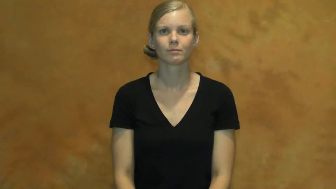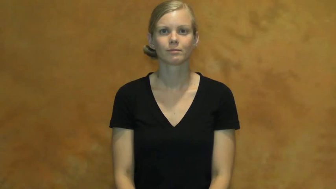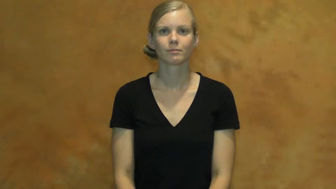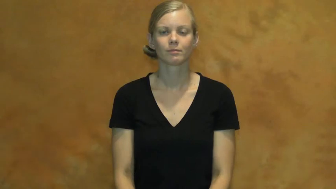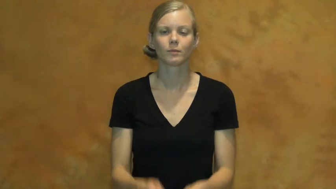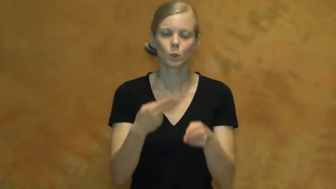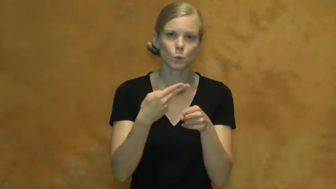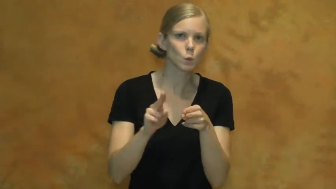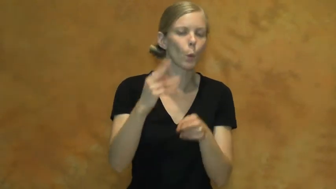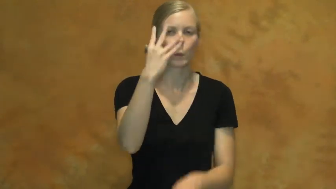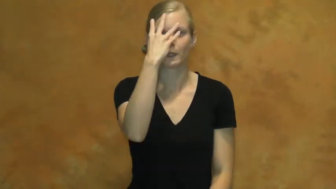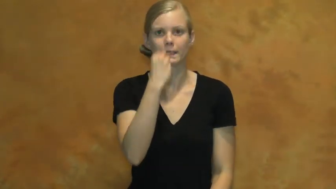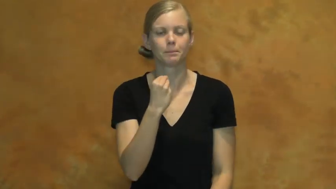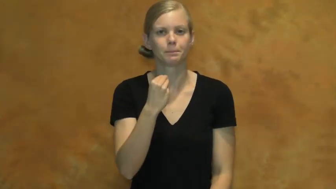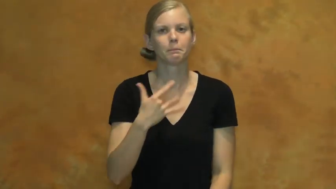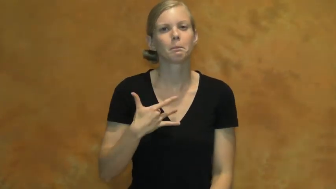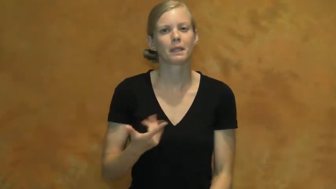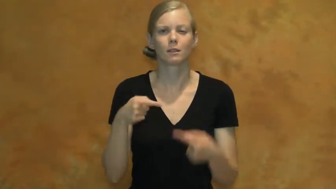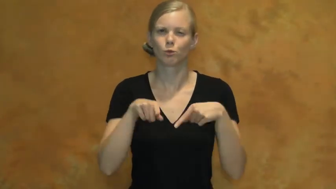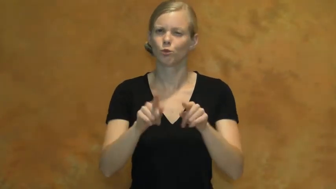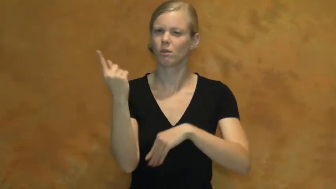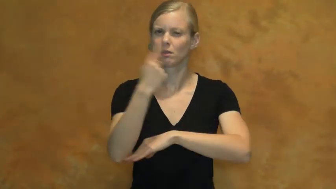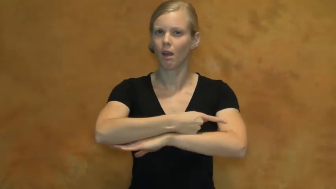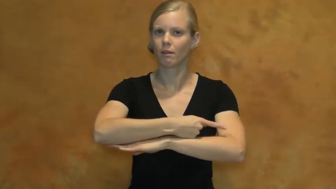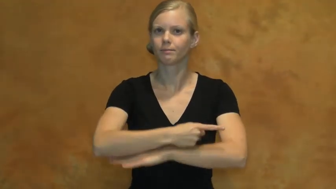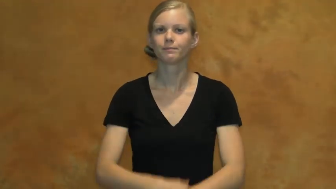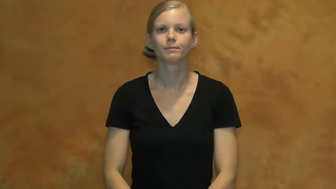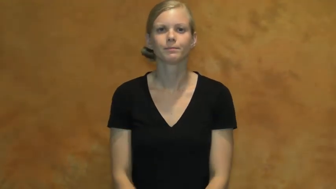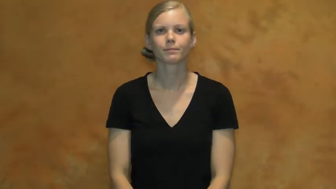nap